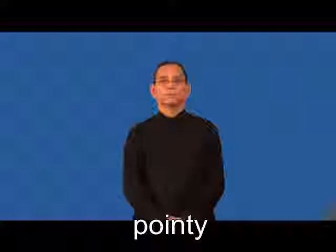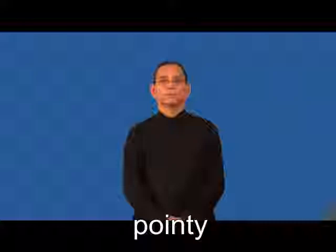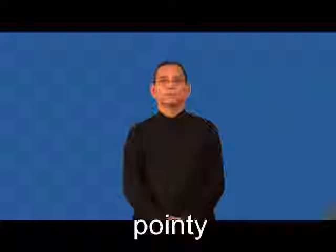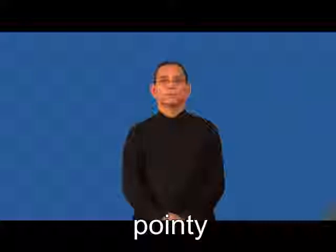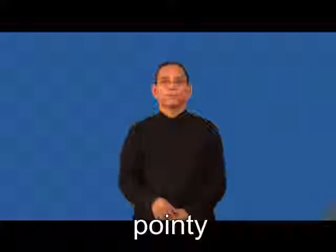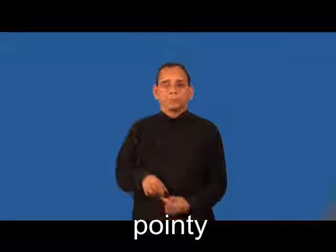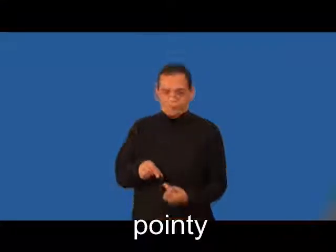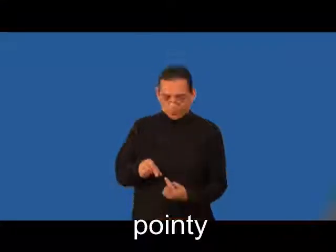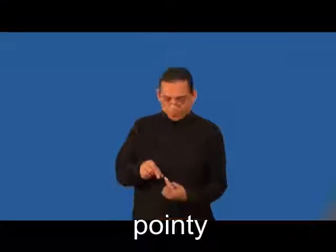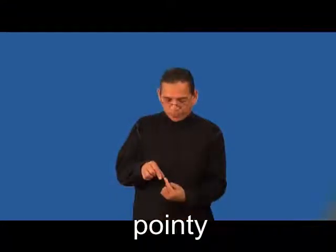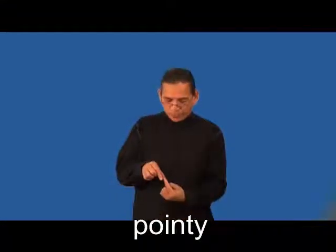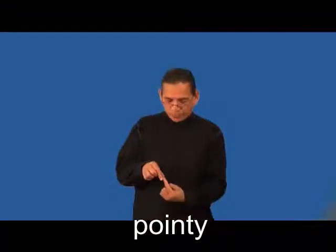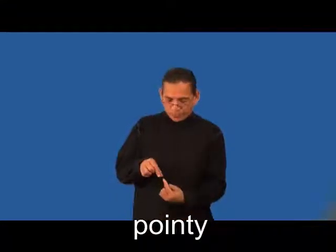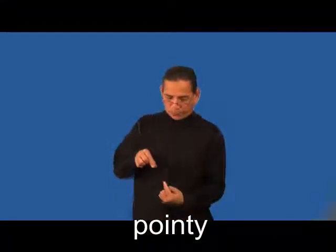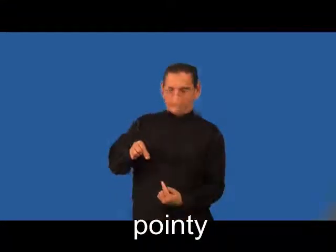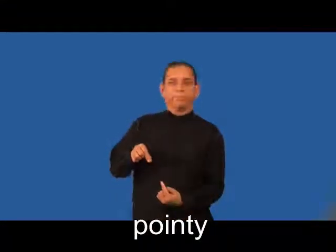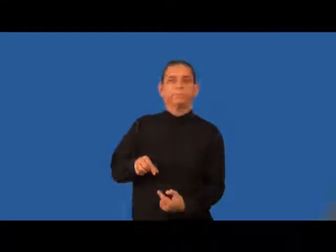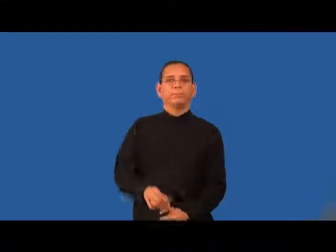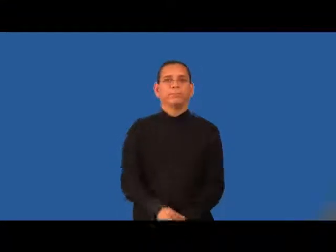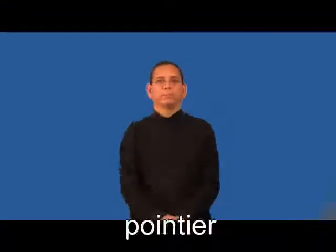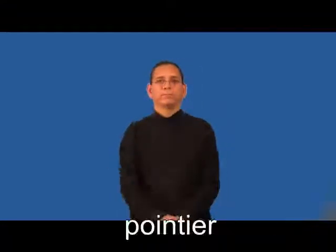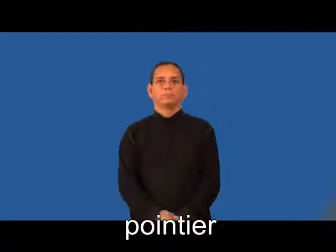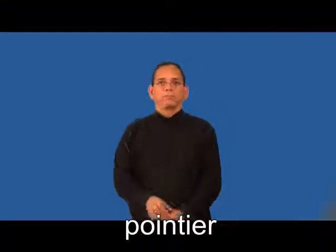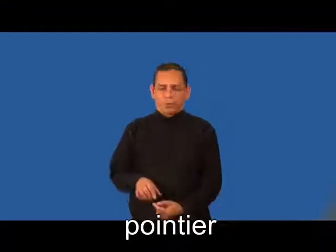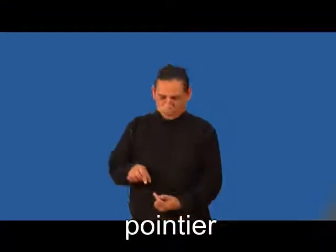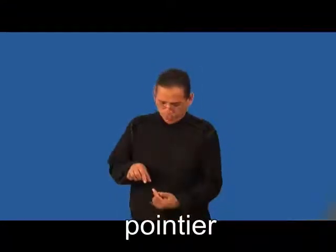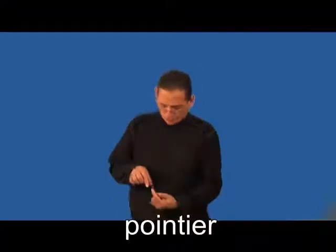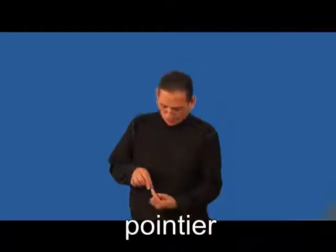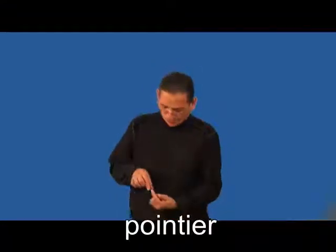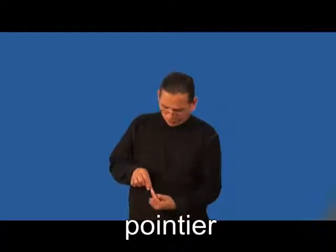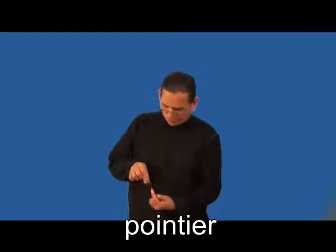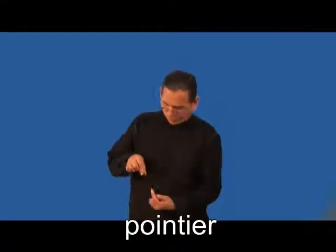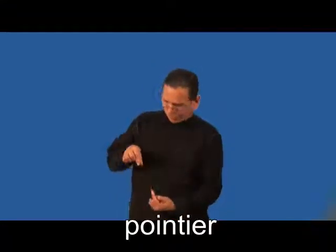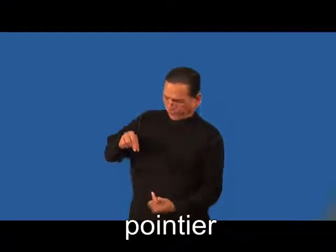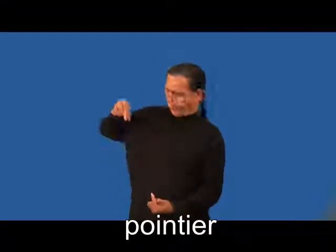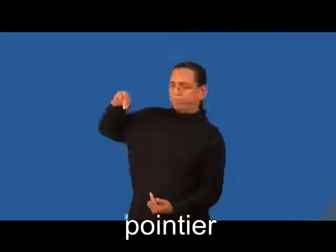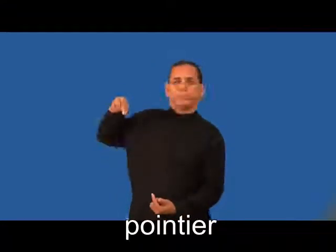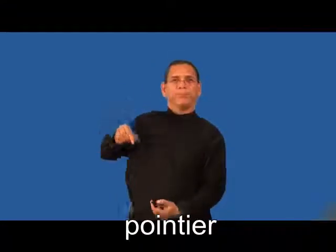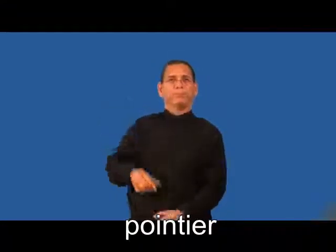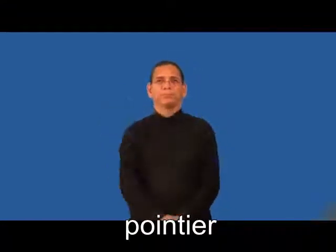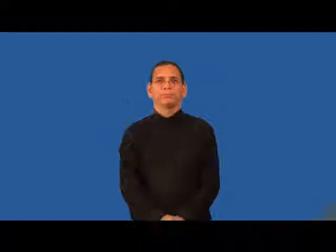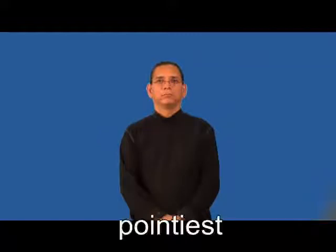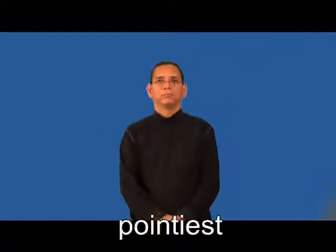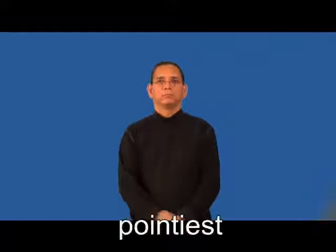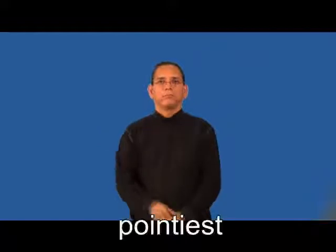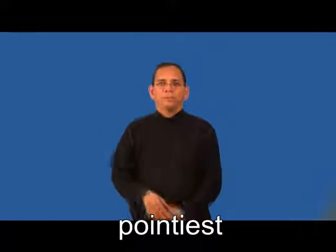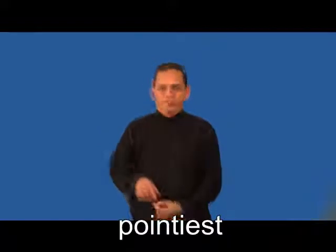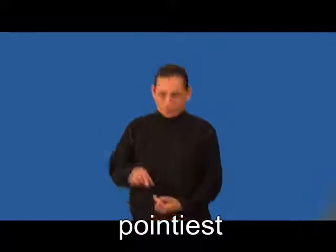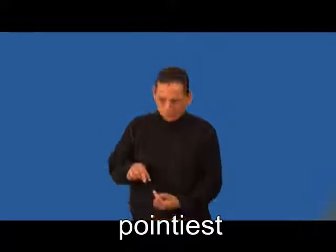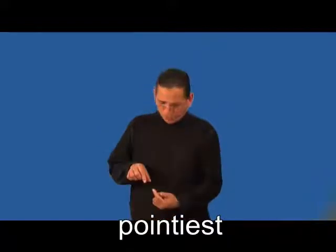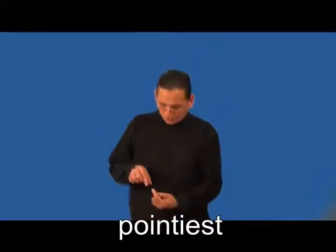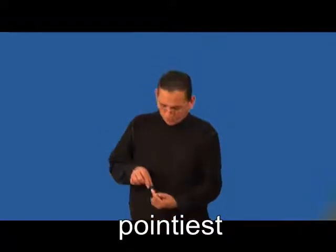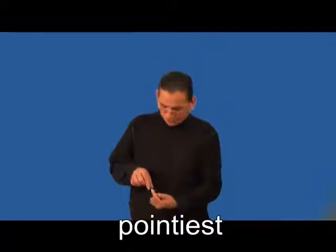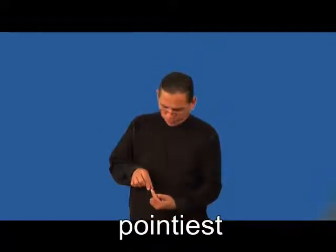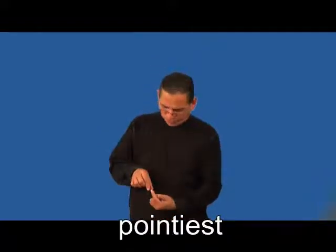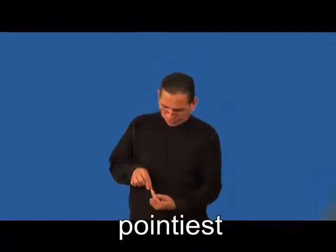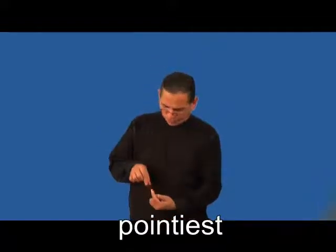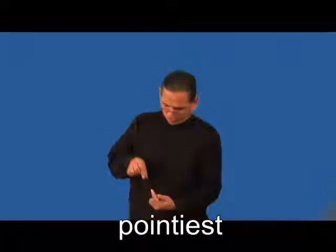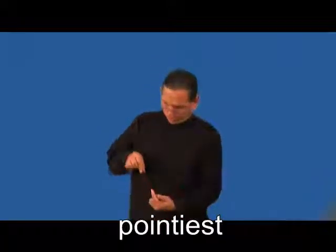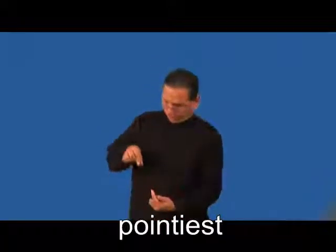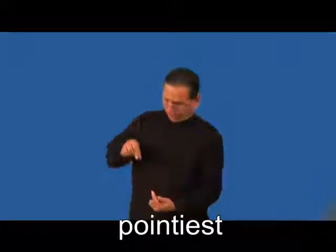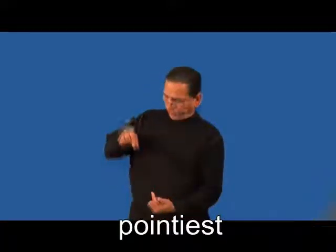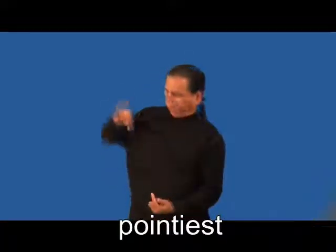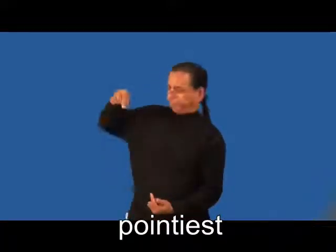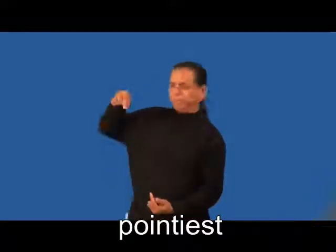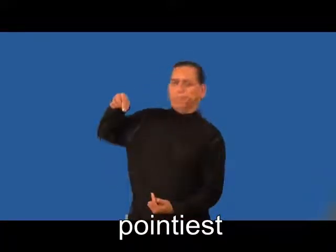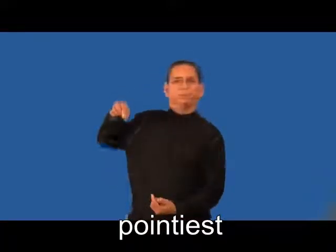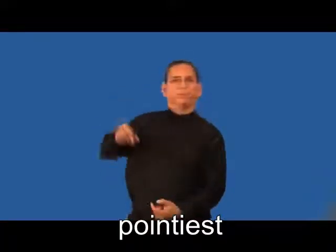pointier,pointiest